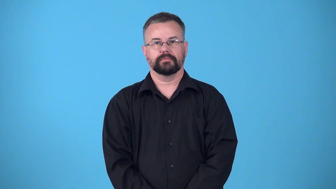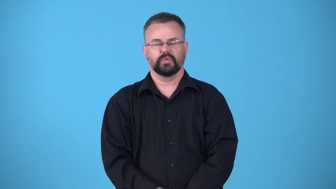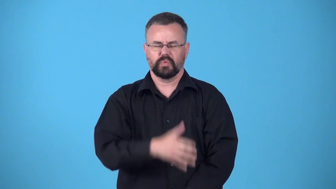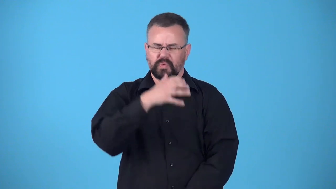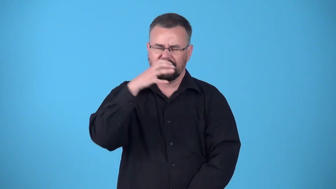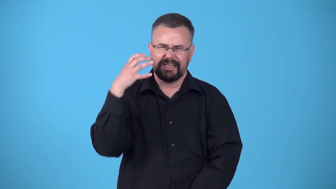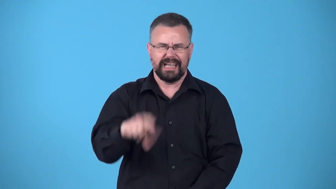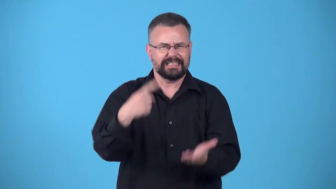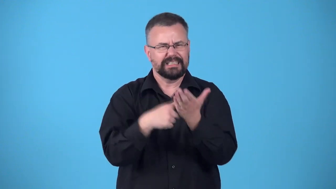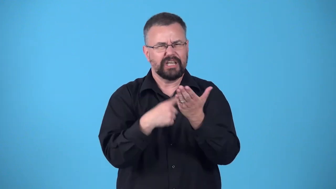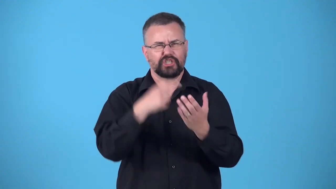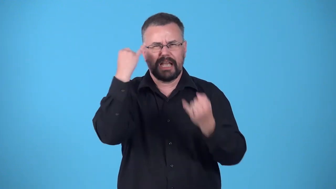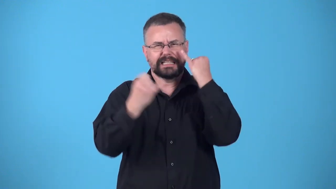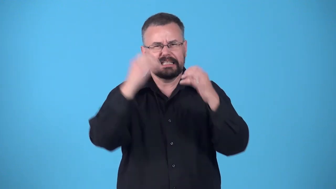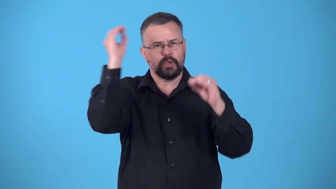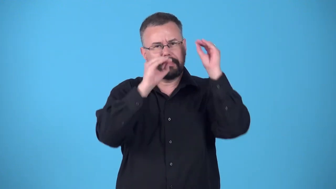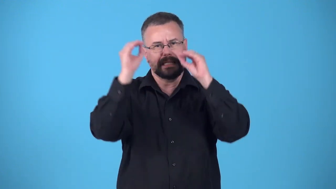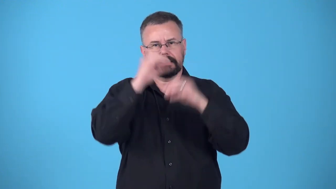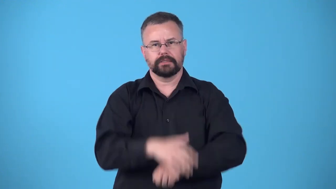crossfire-interchange of ideas